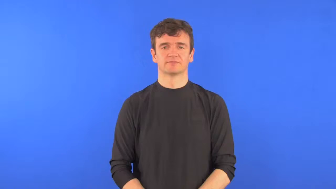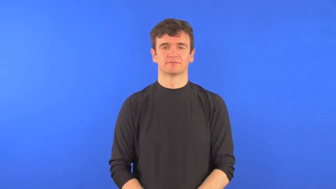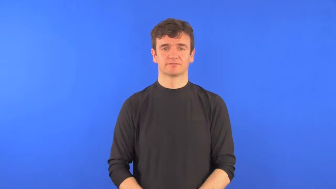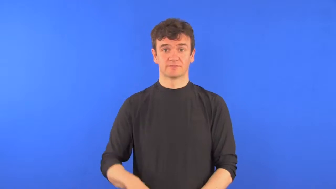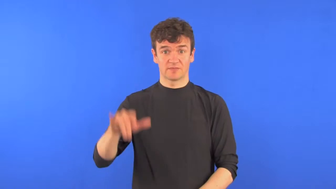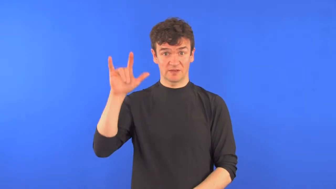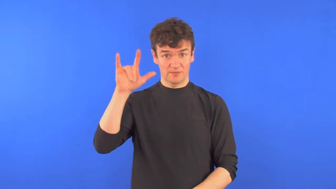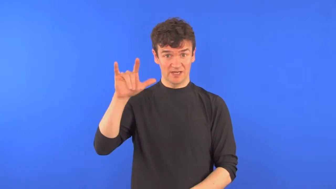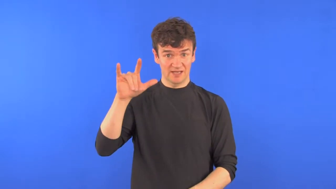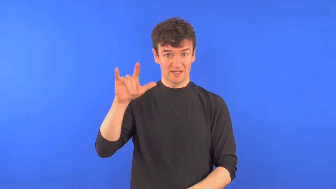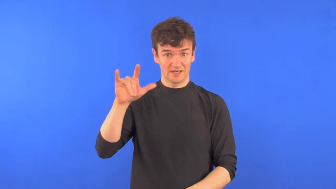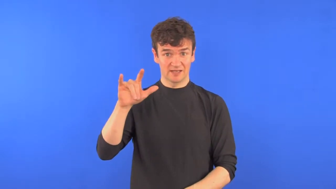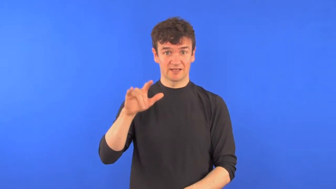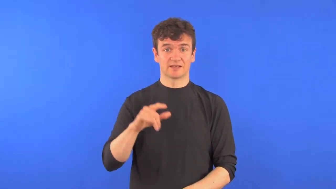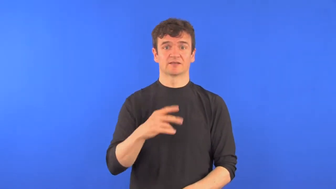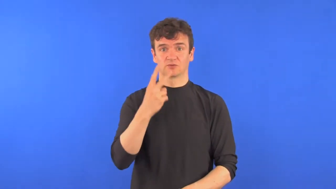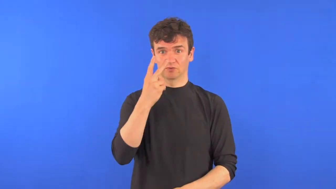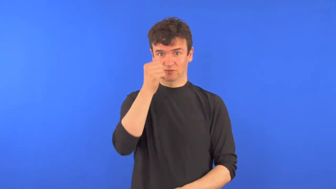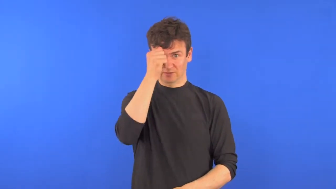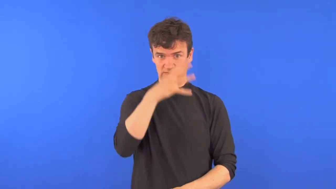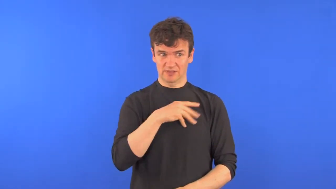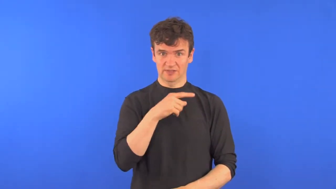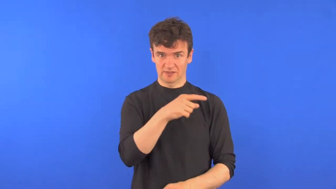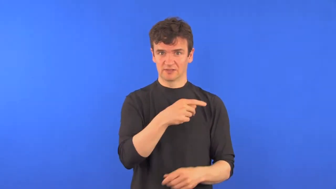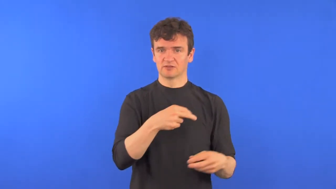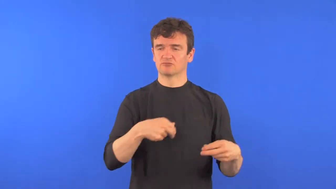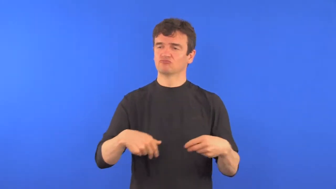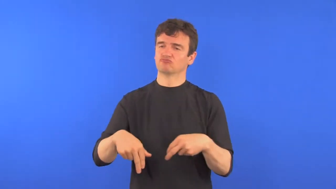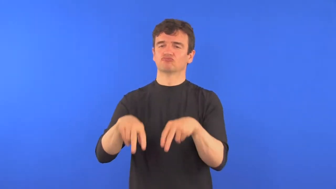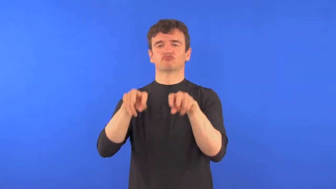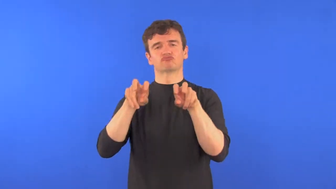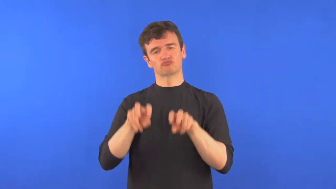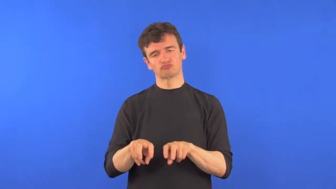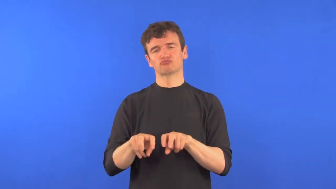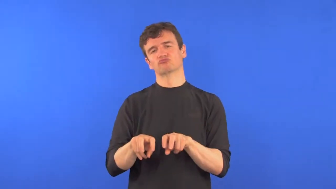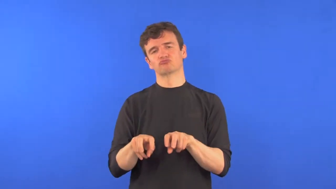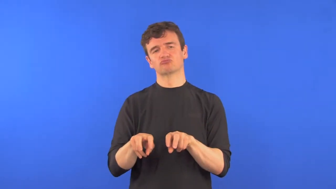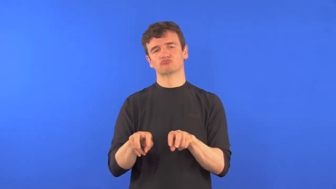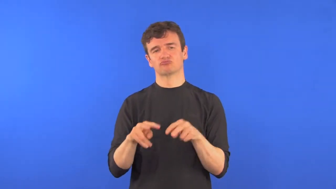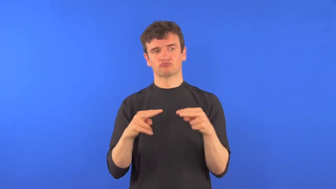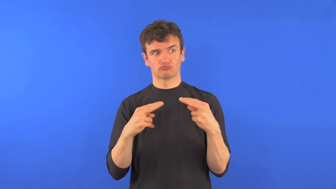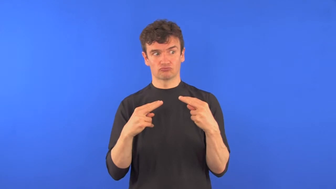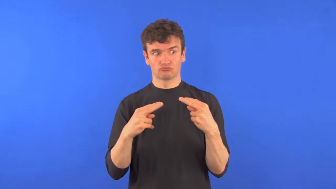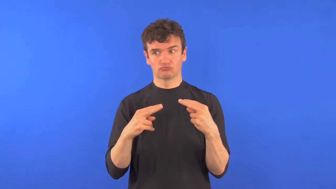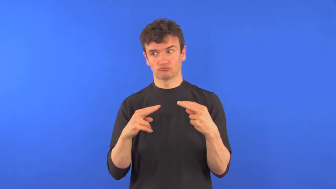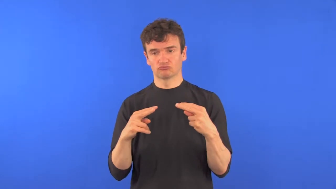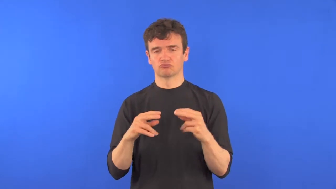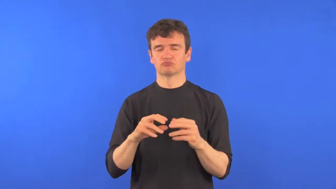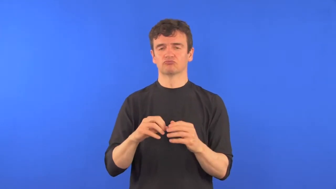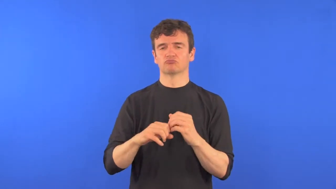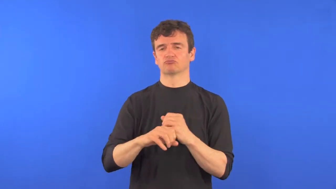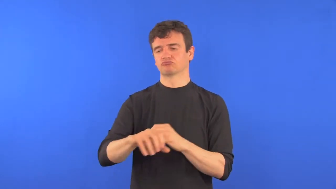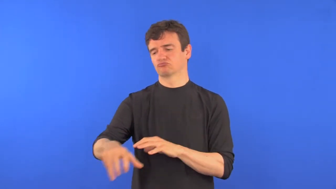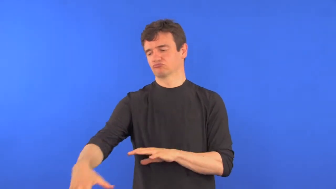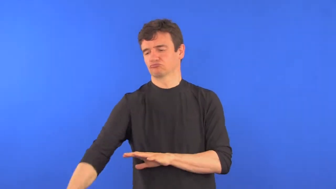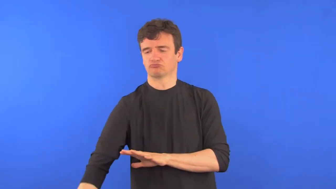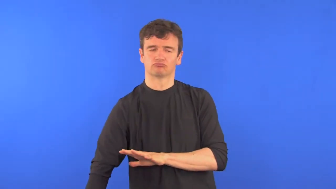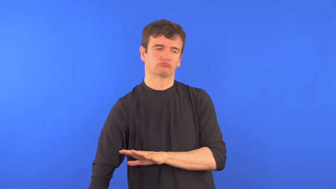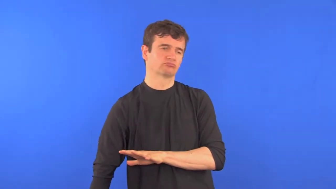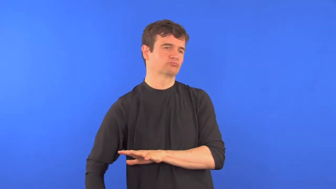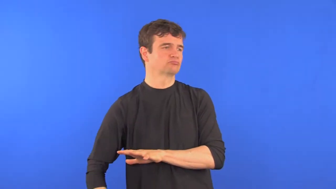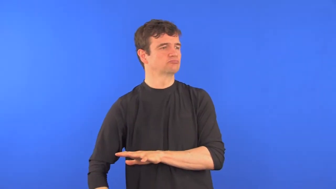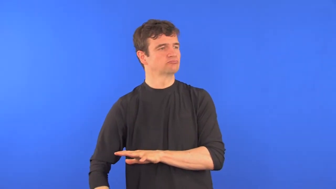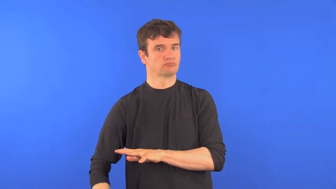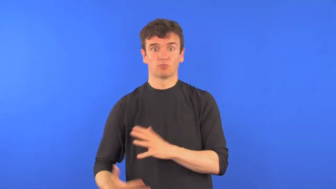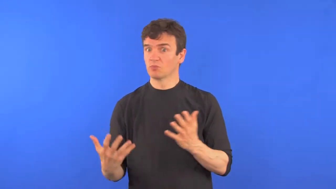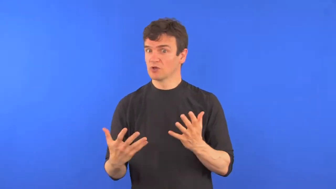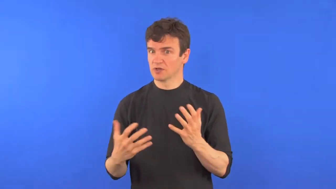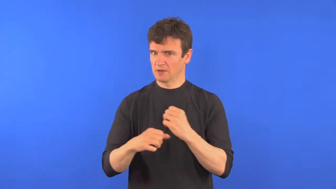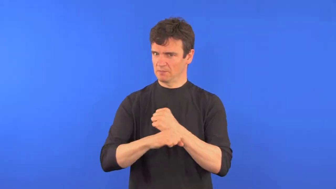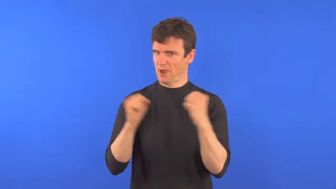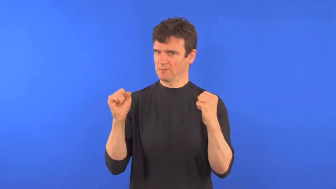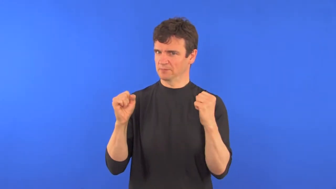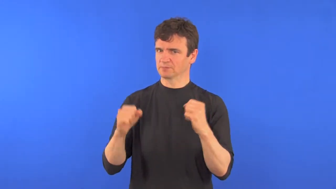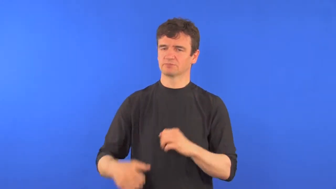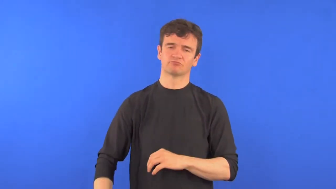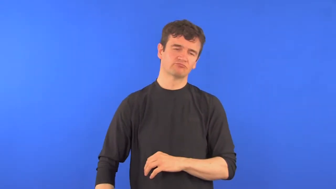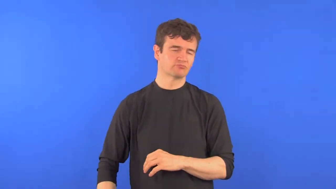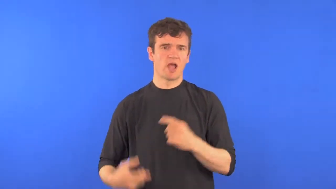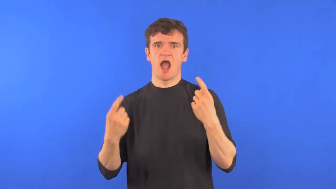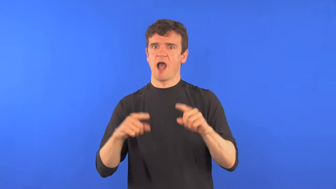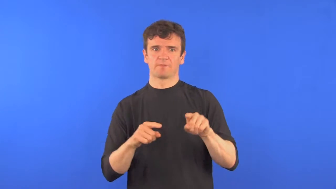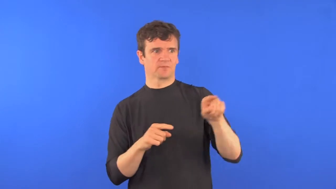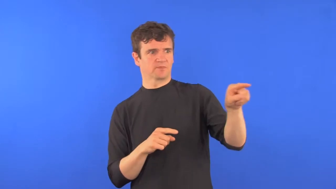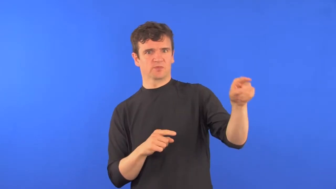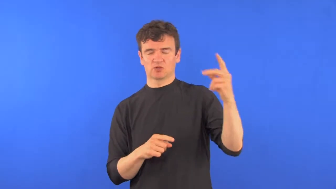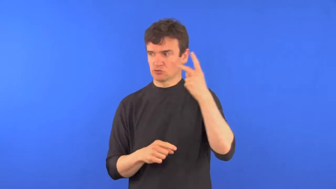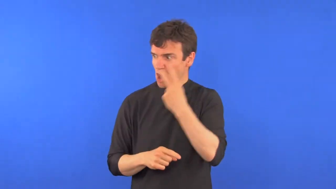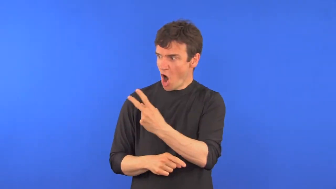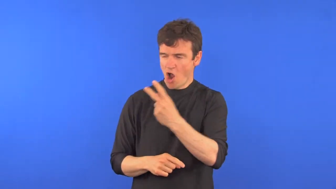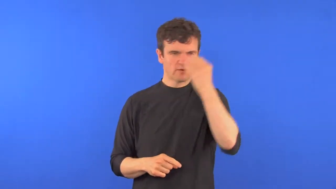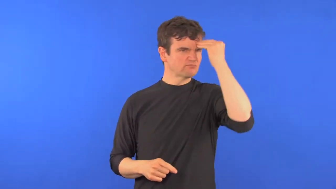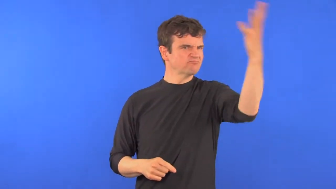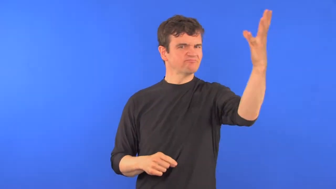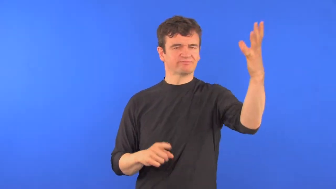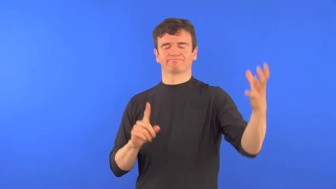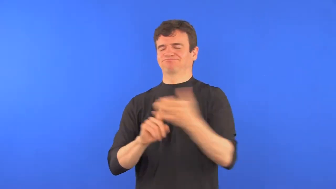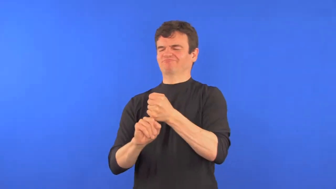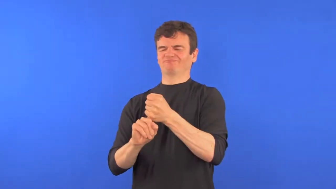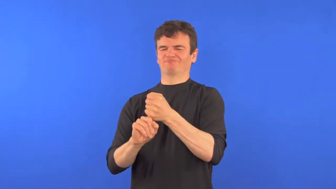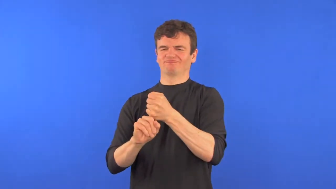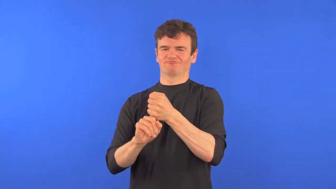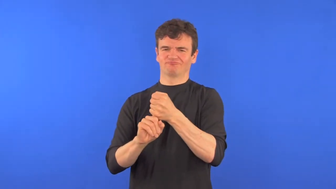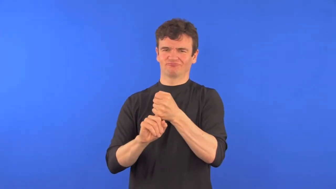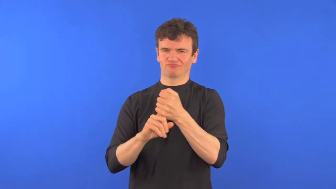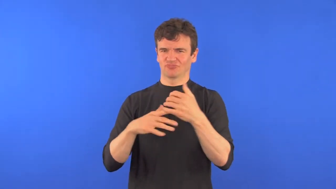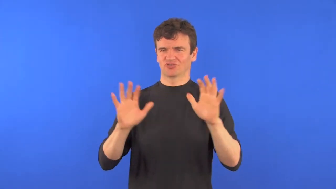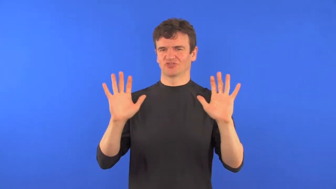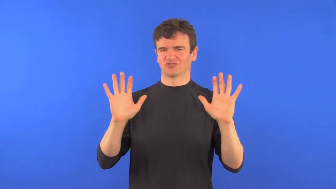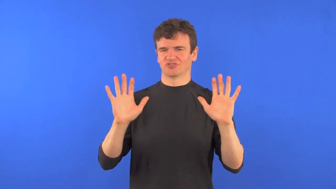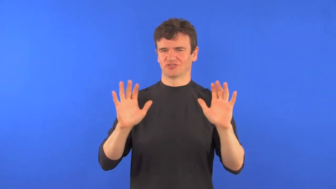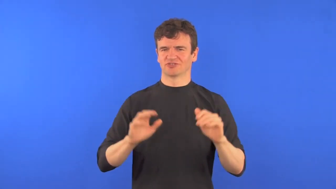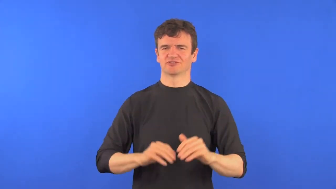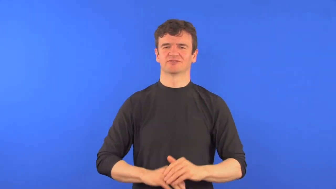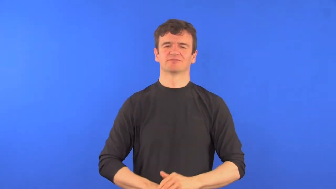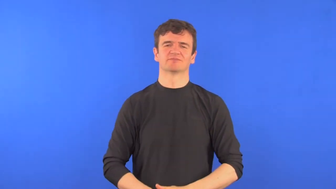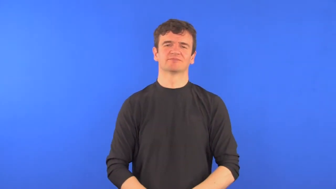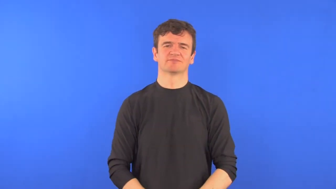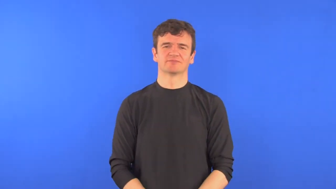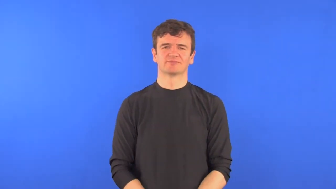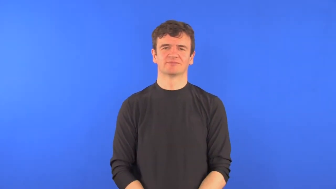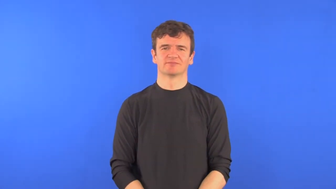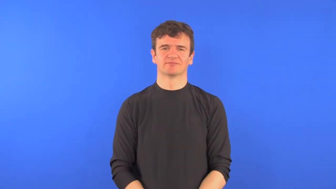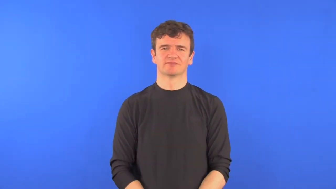PLANT